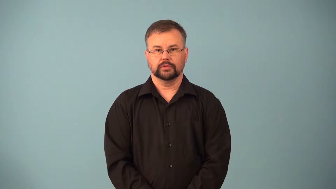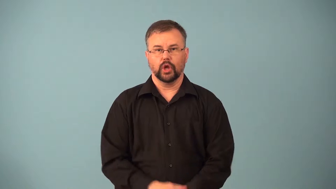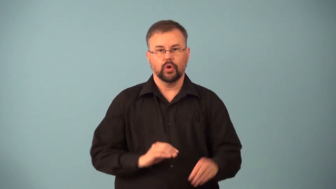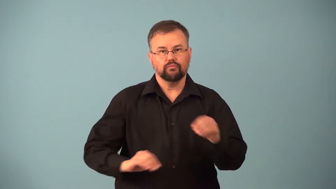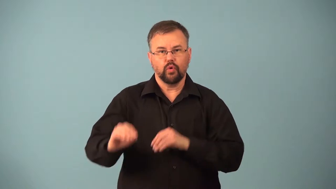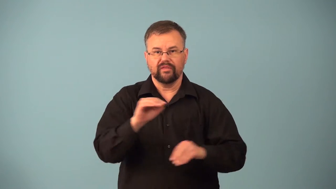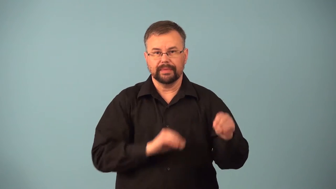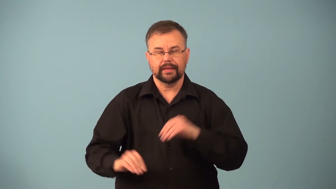locomotion